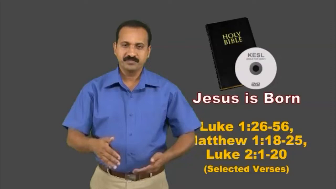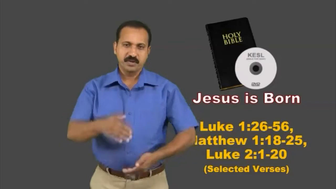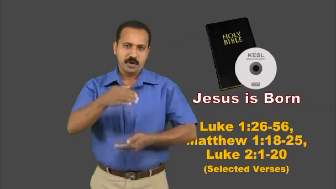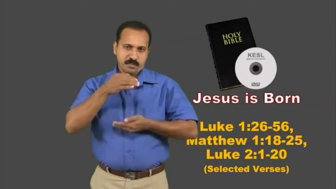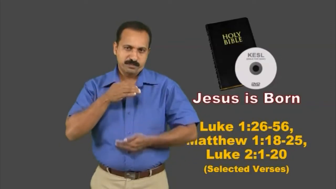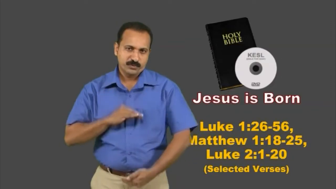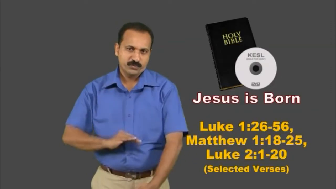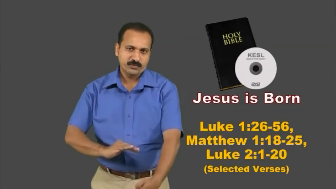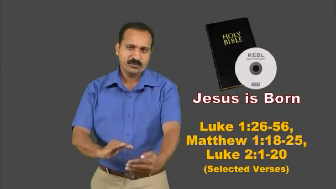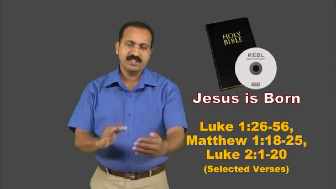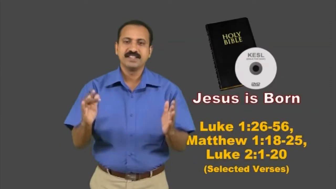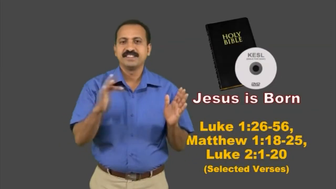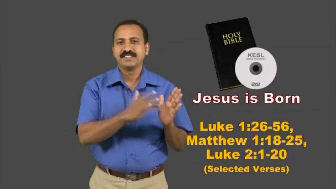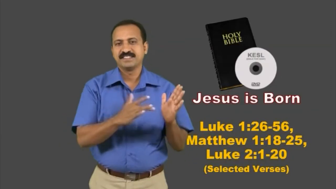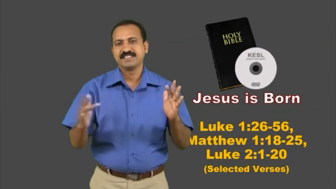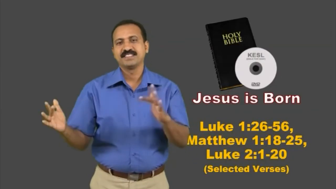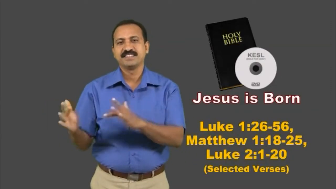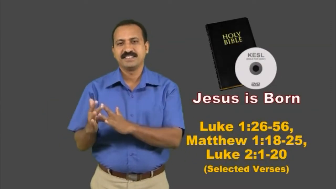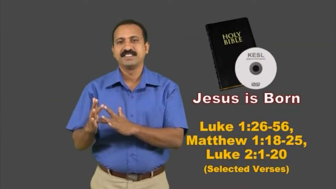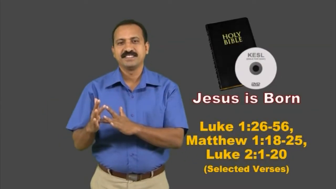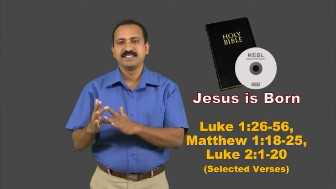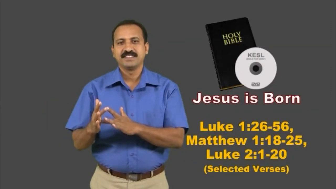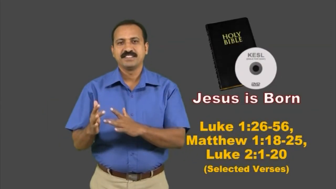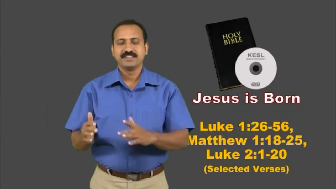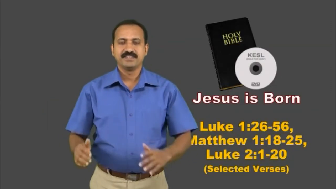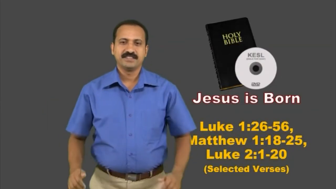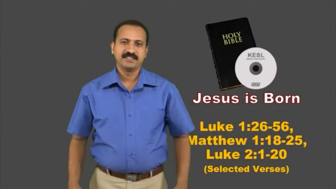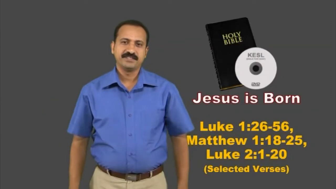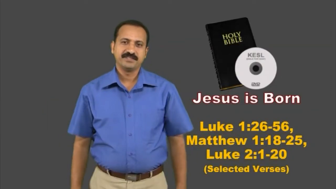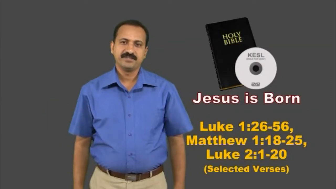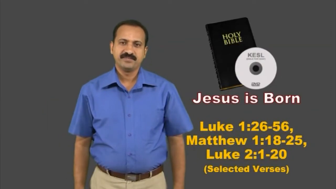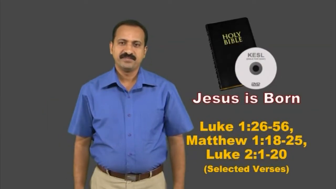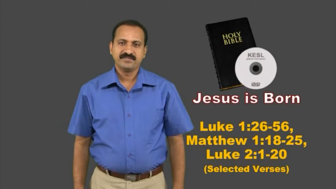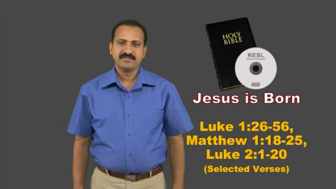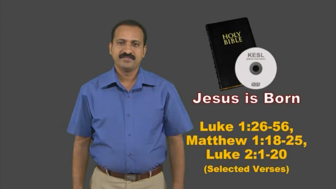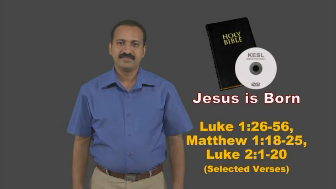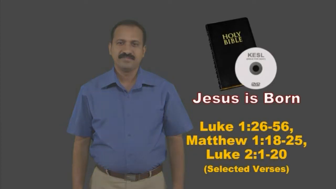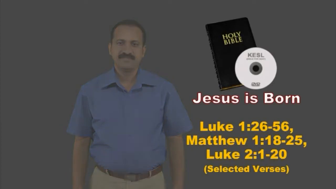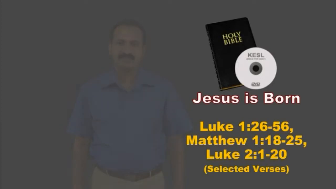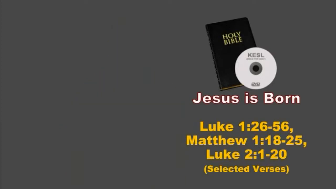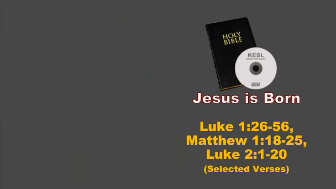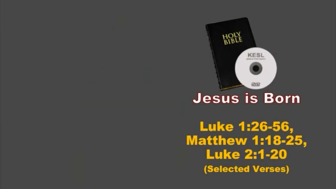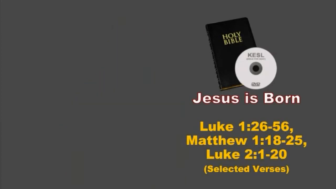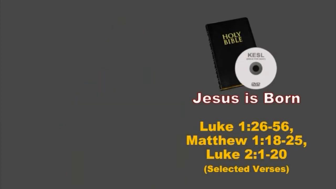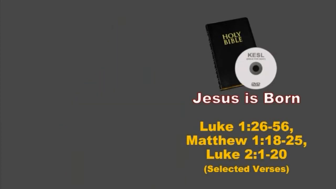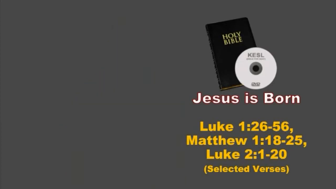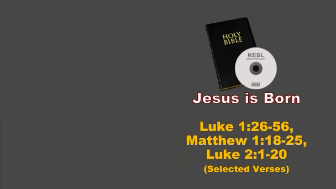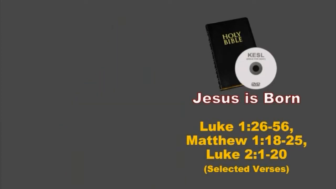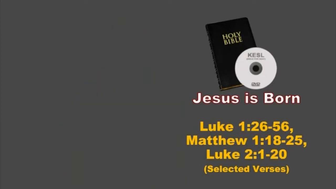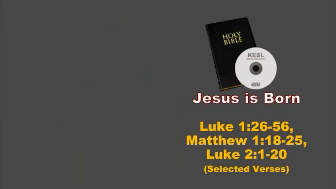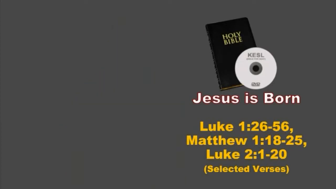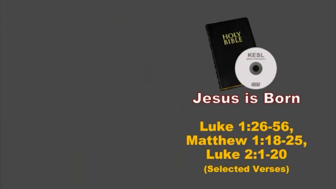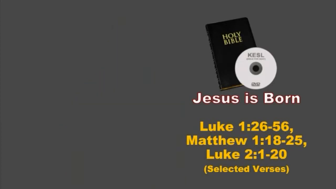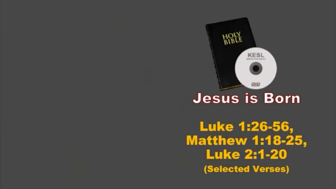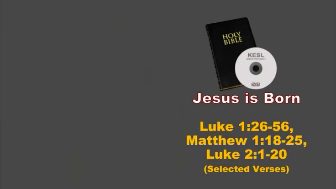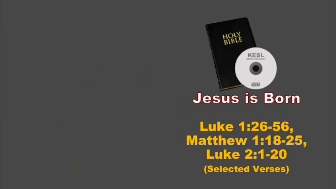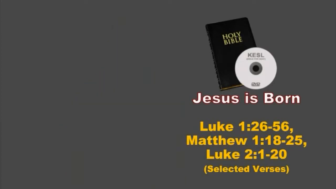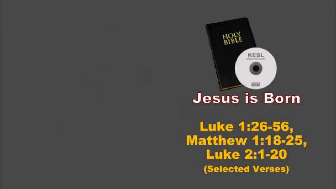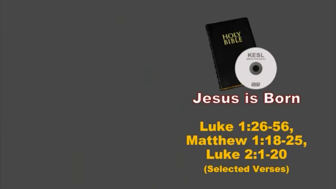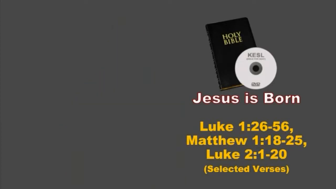Jesus is Born